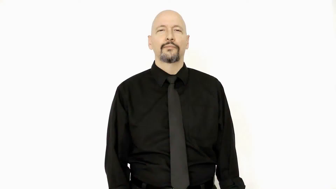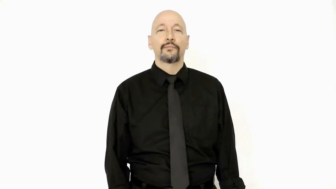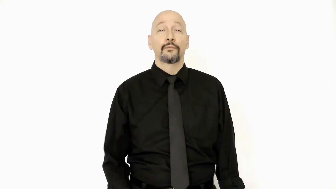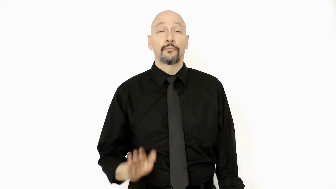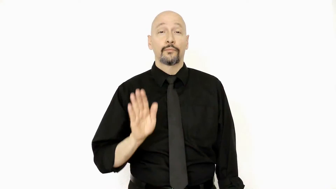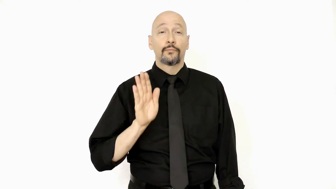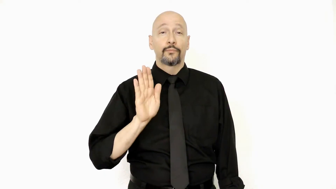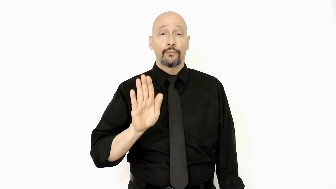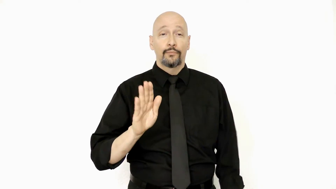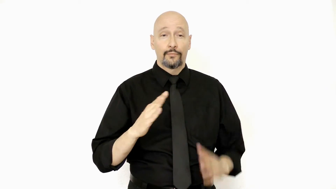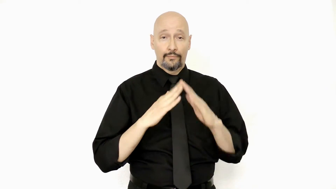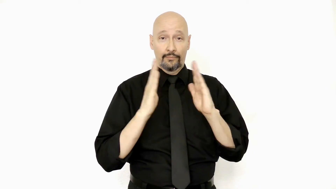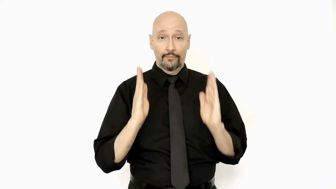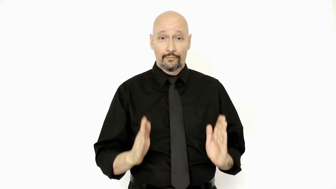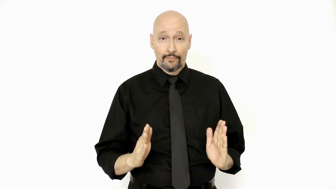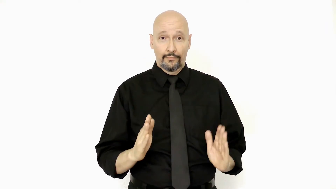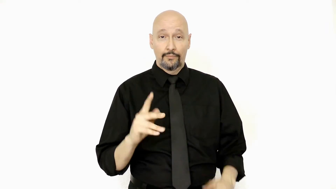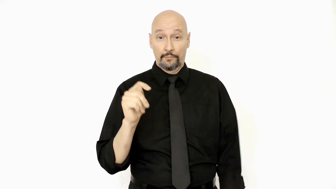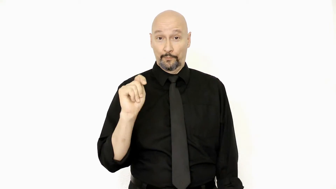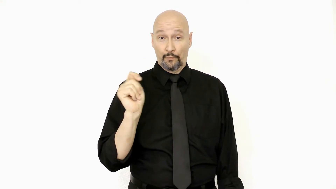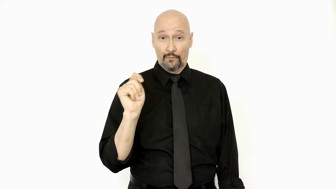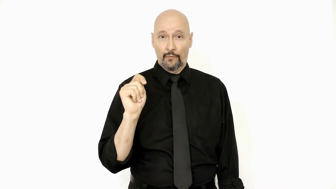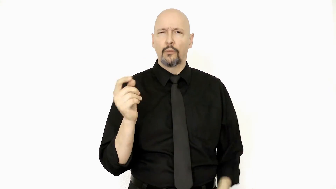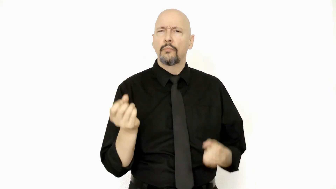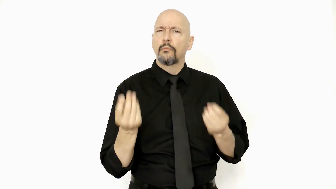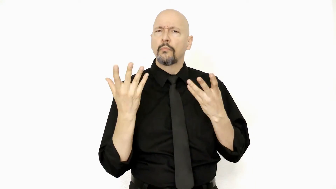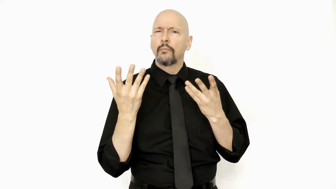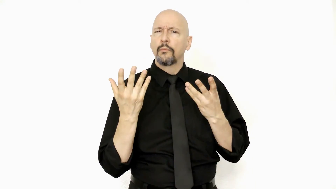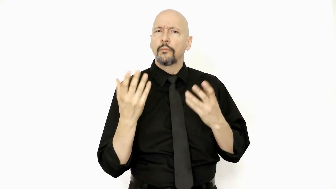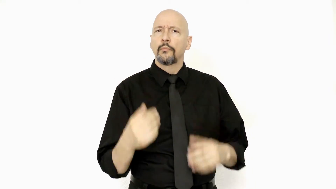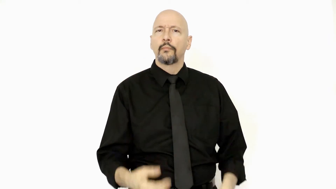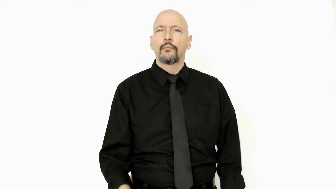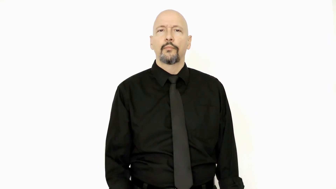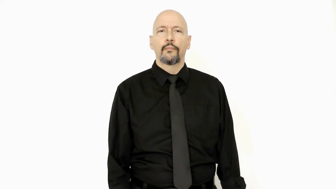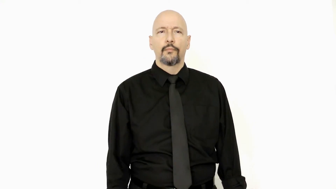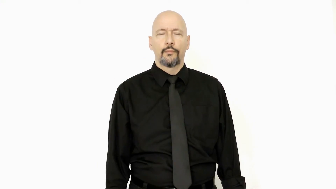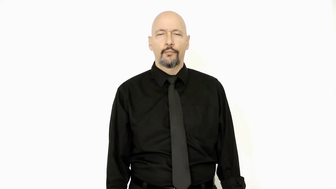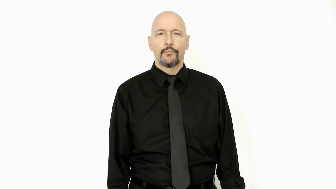your house bathroom how many?